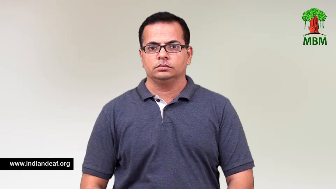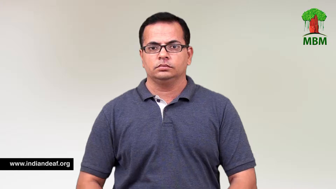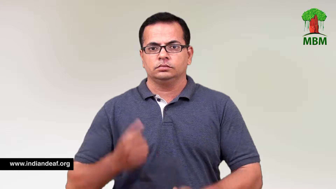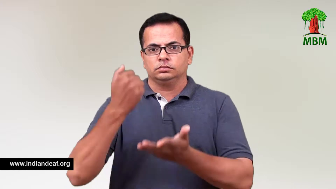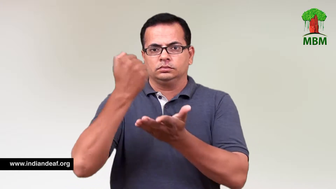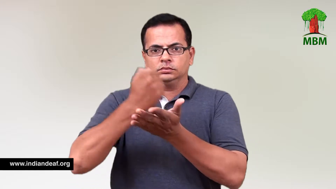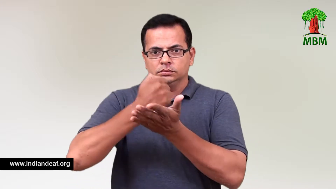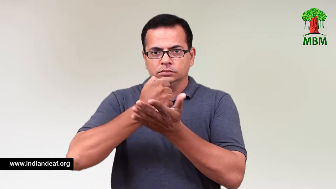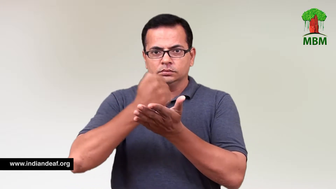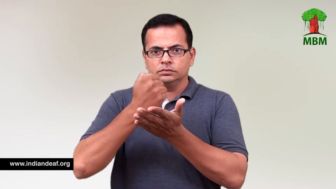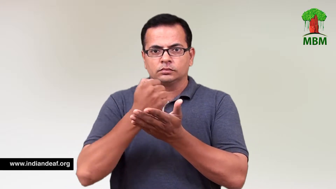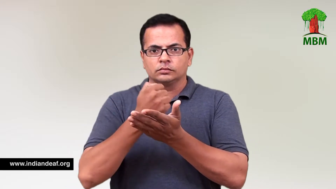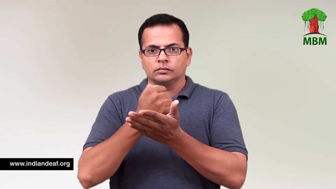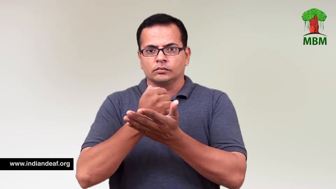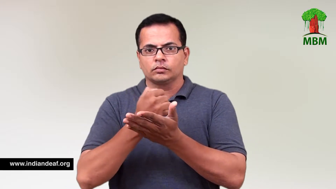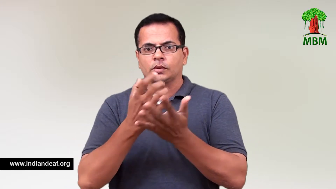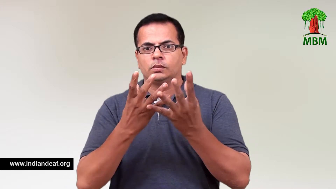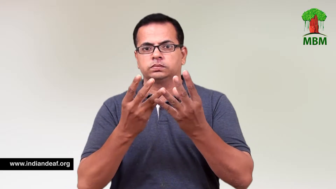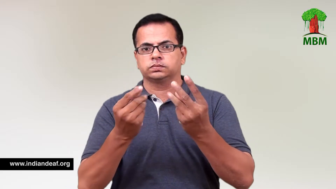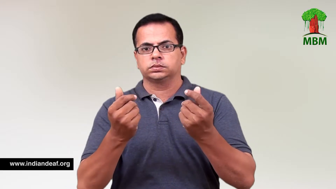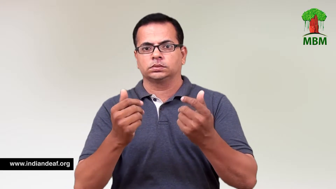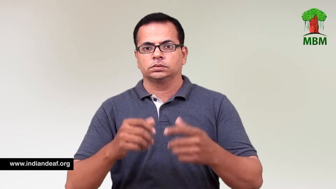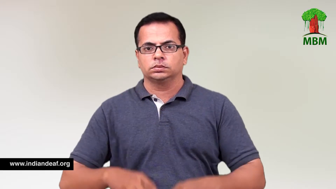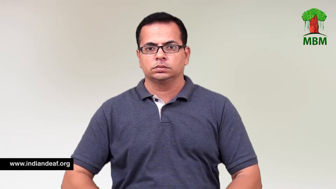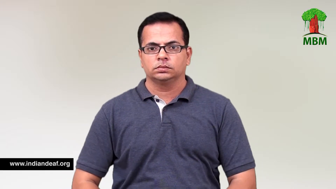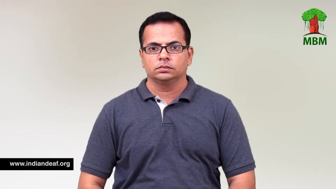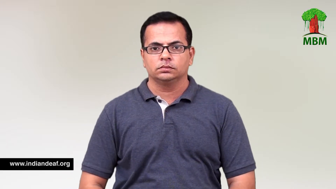Grind